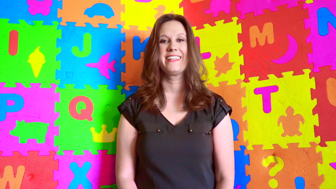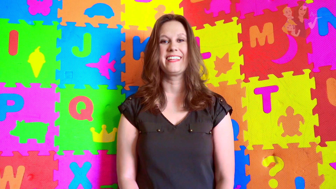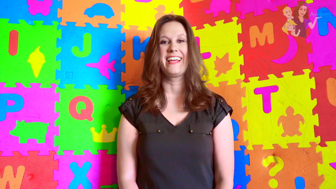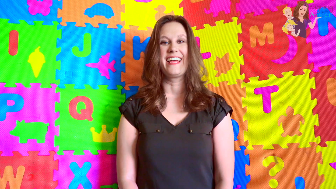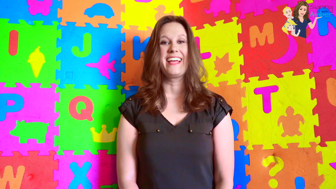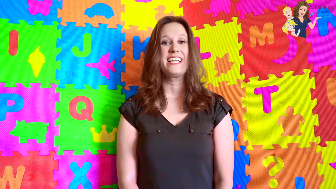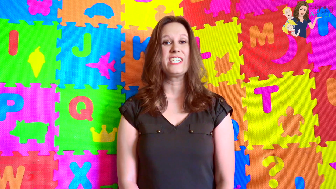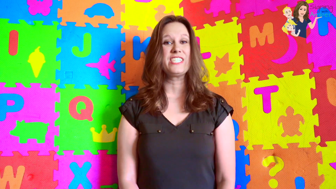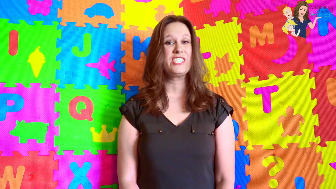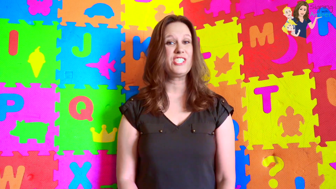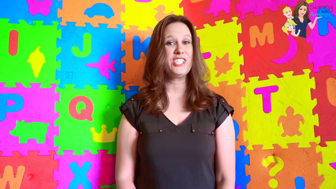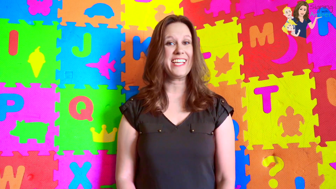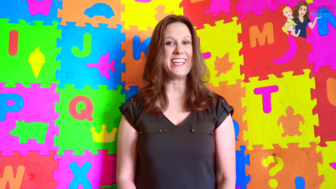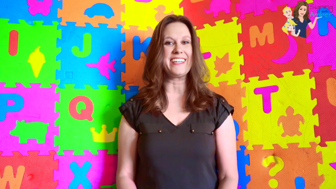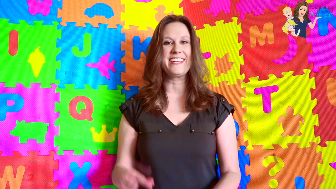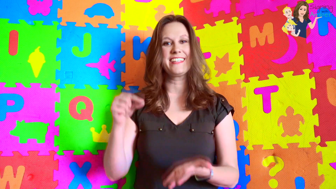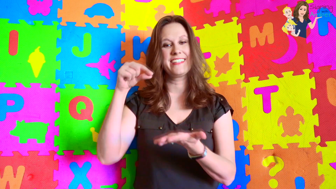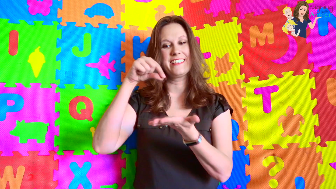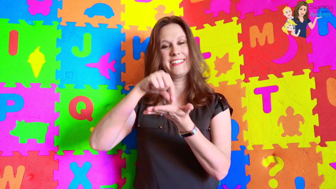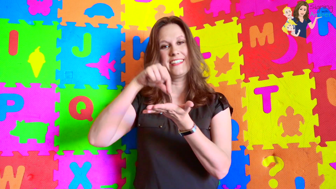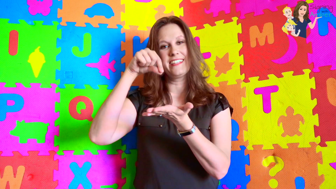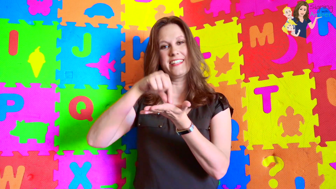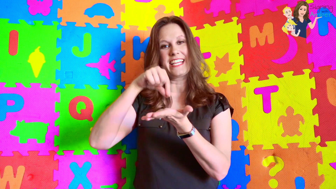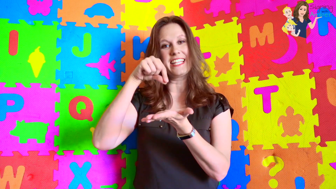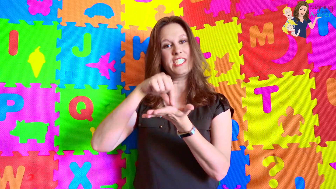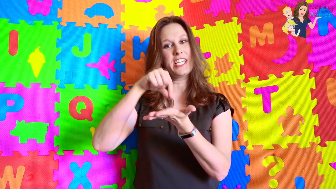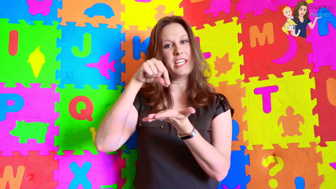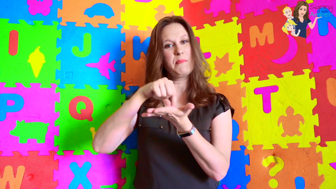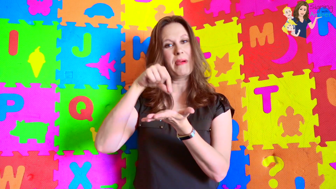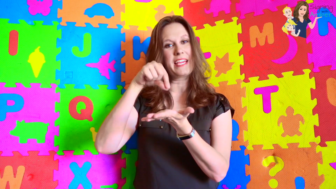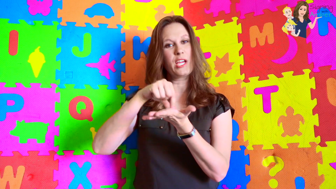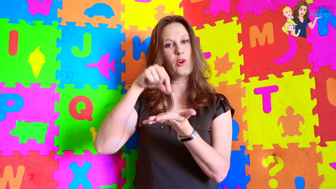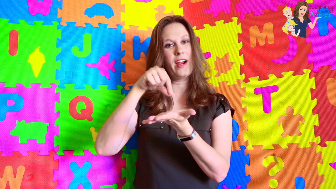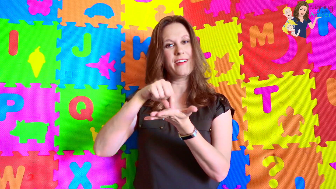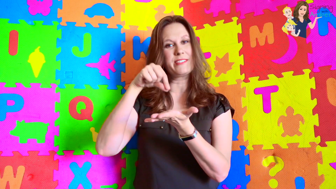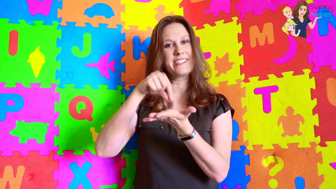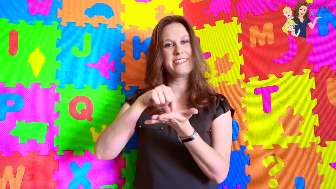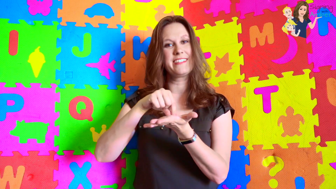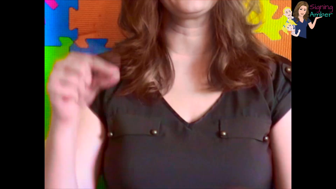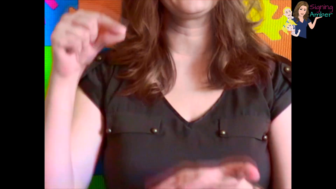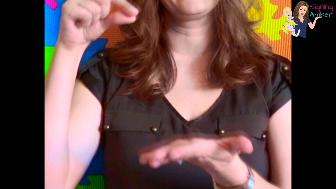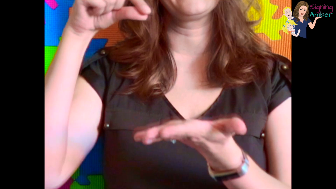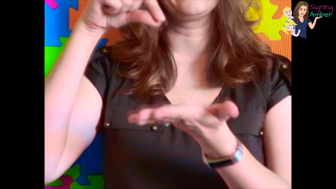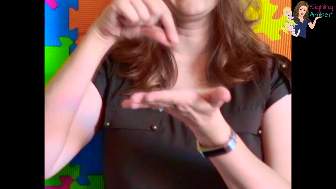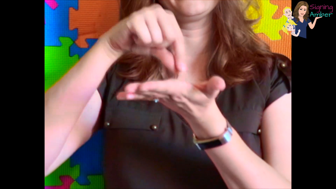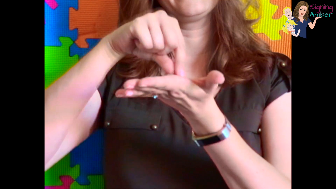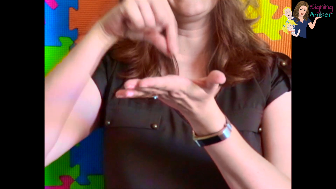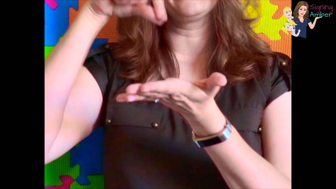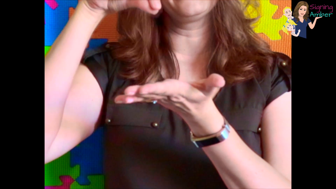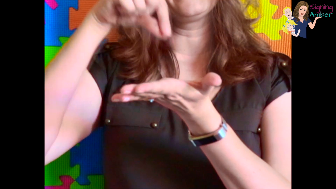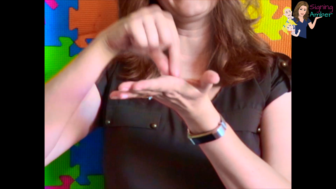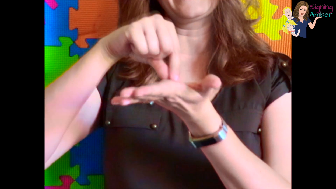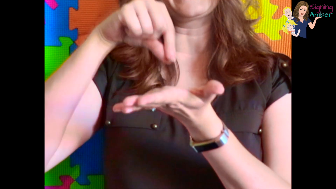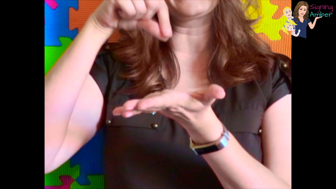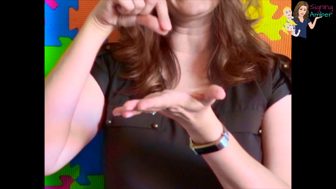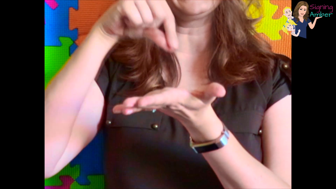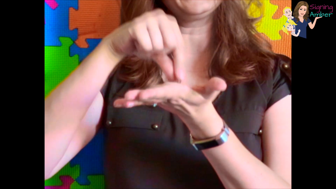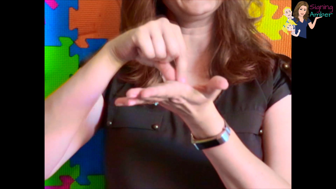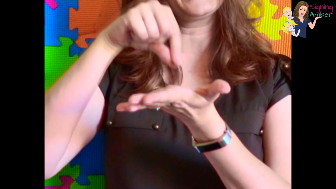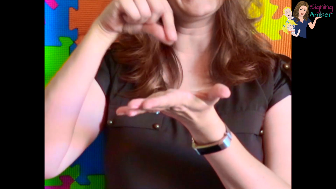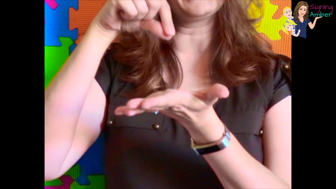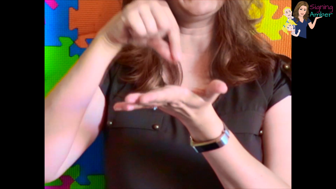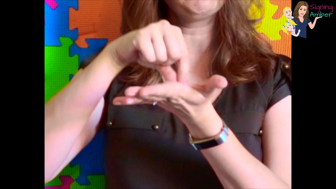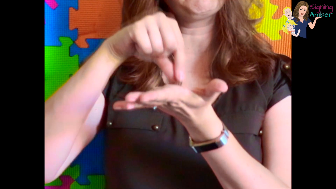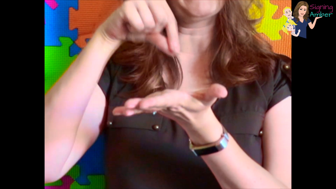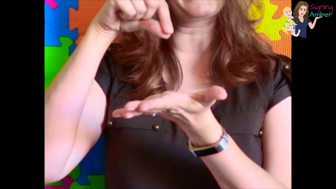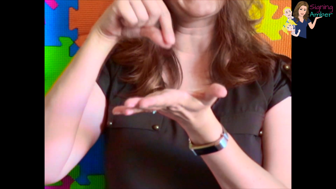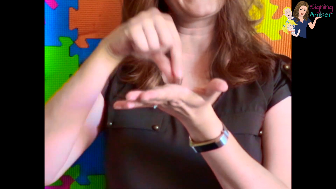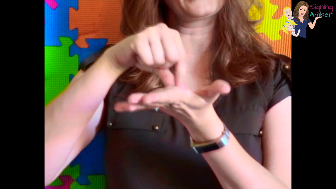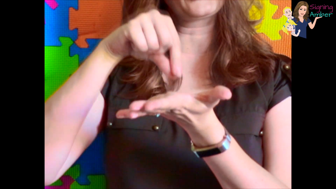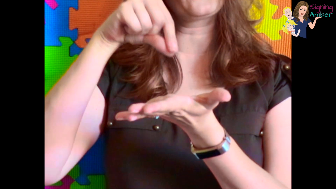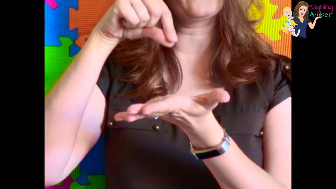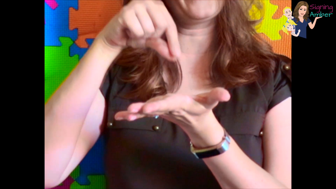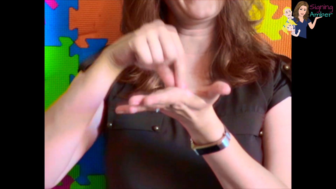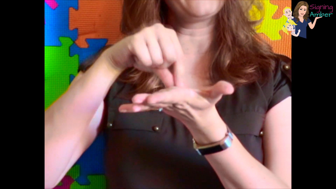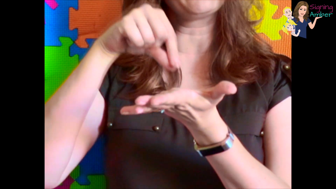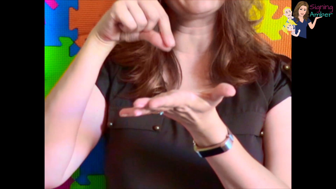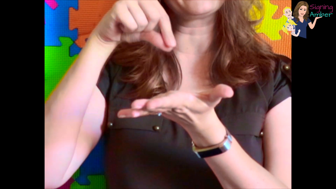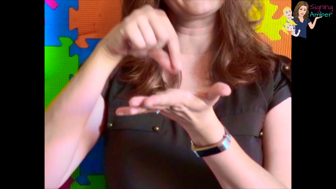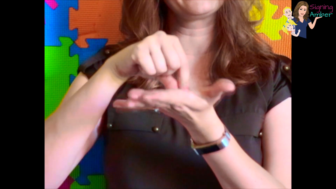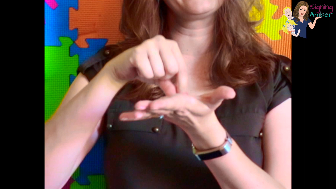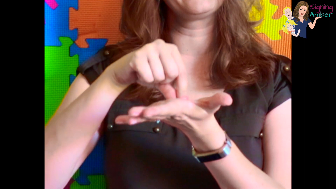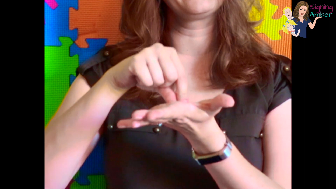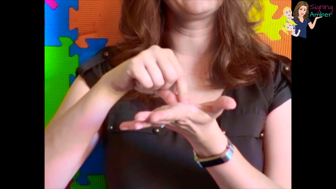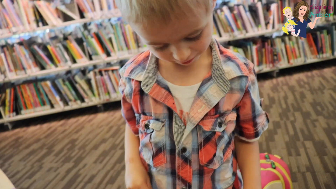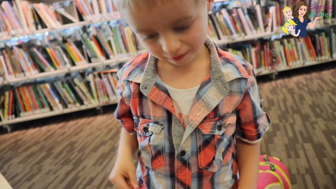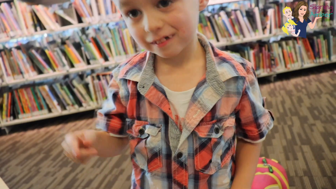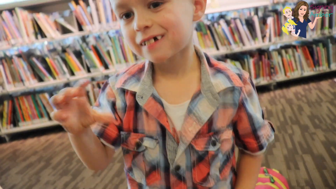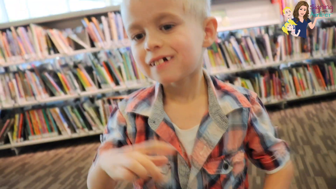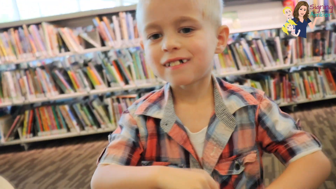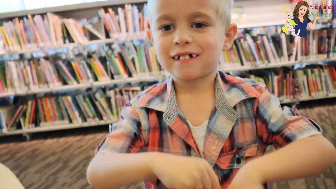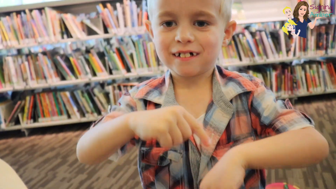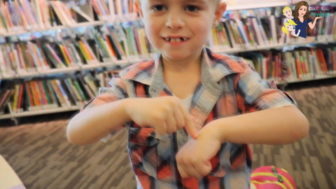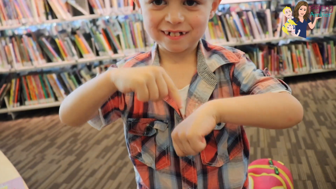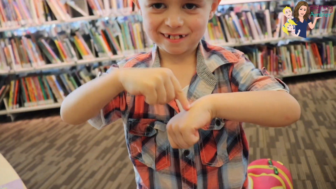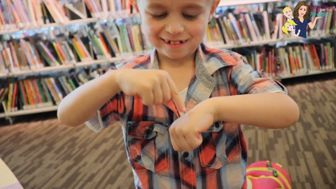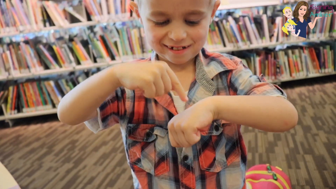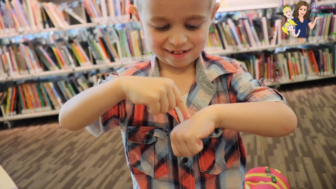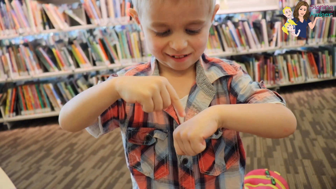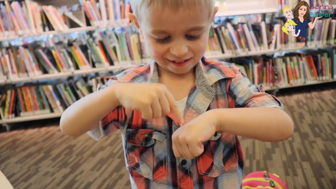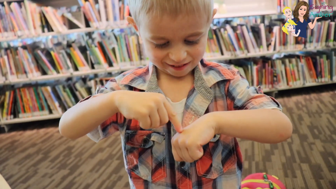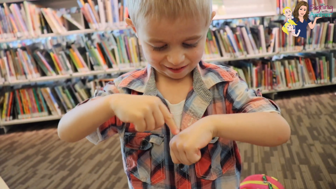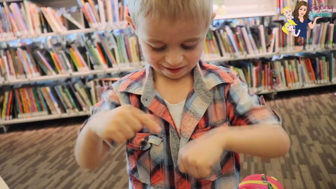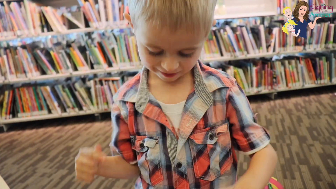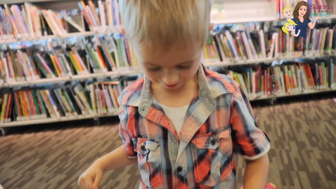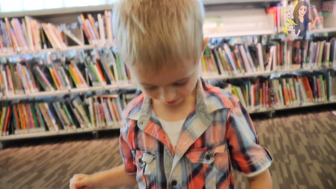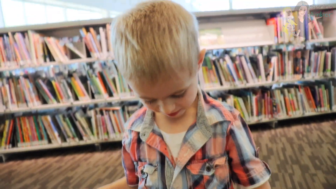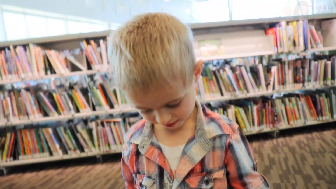Chicken